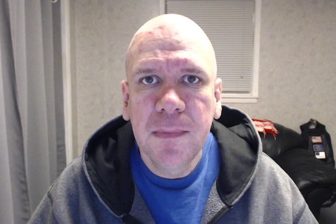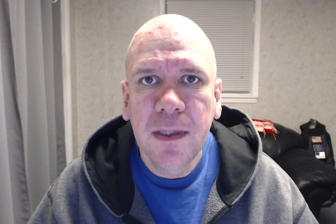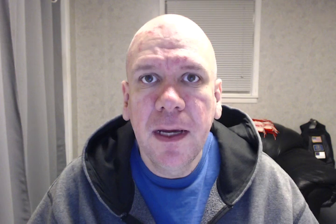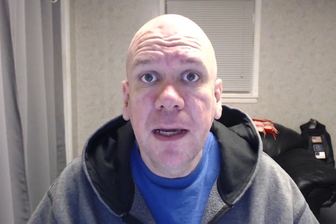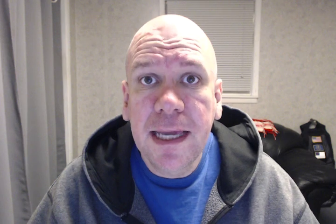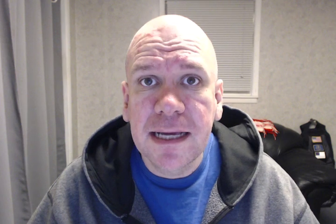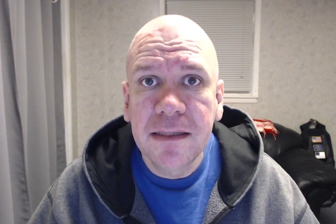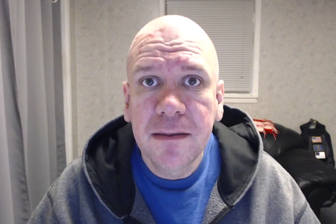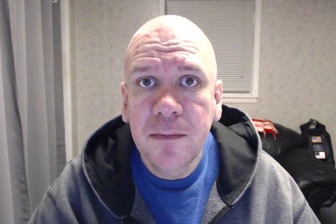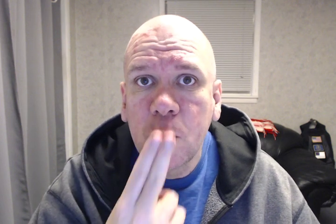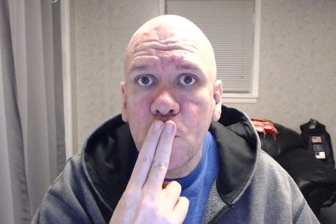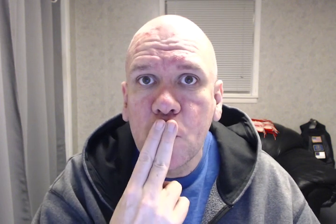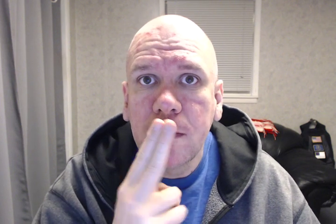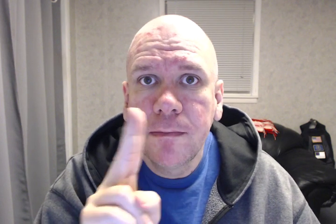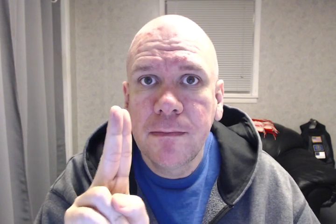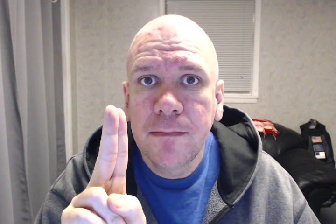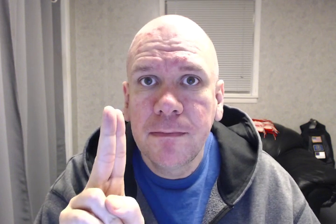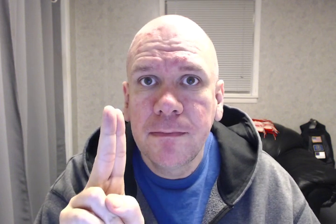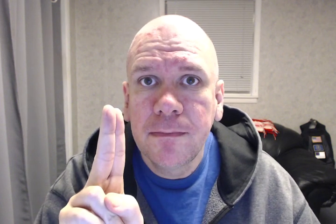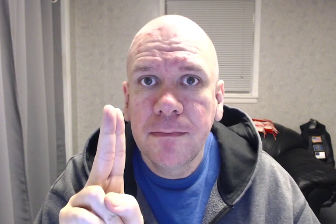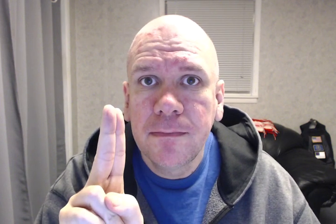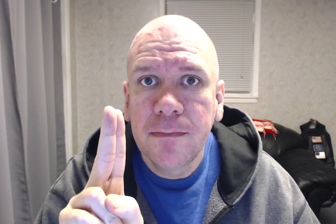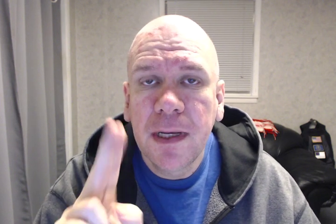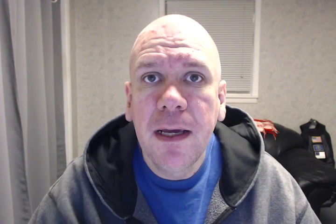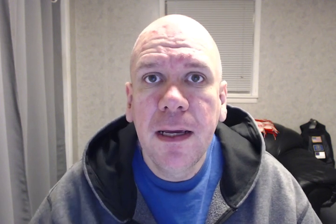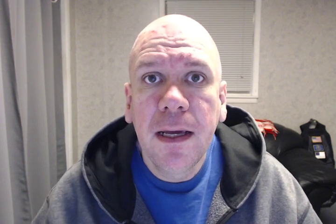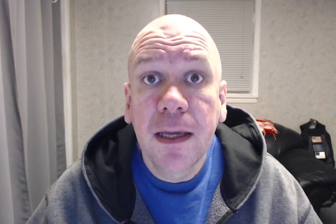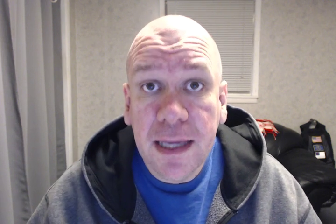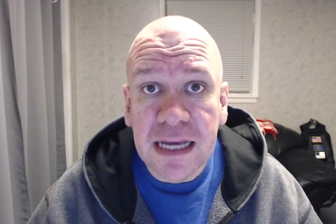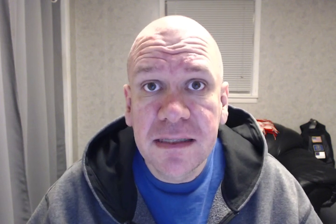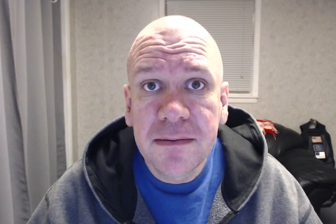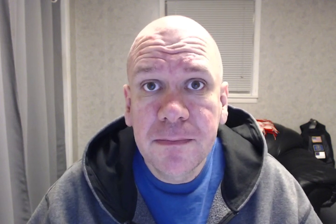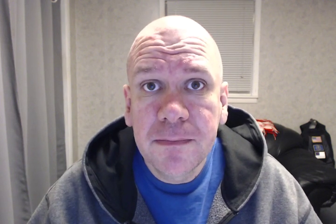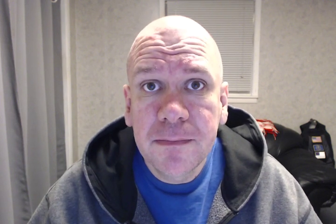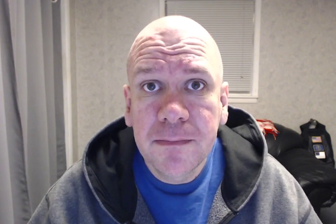Kiss